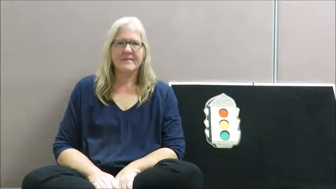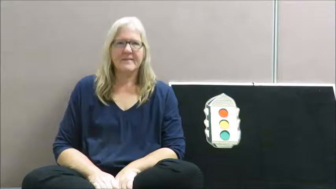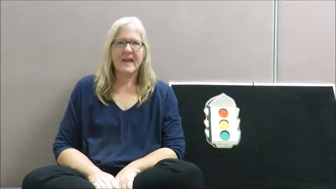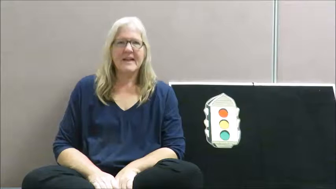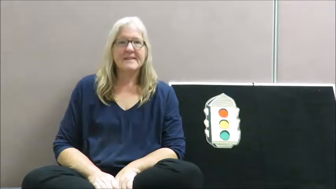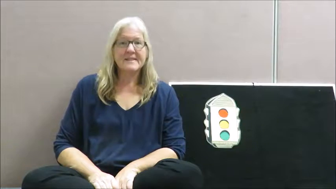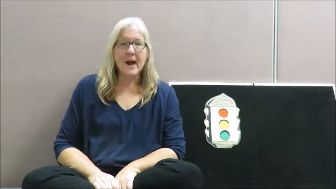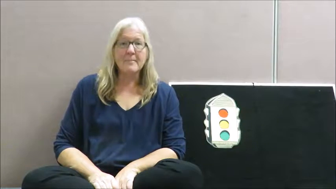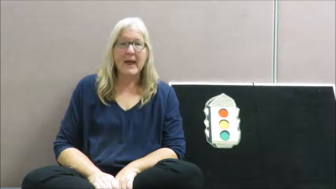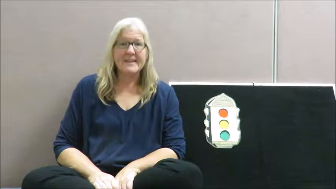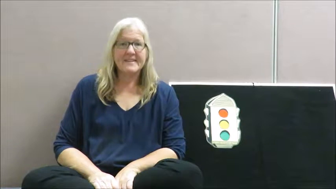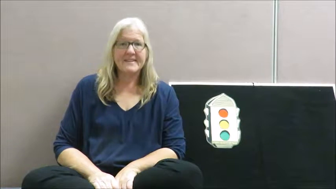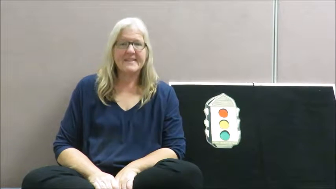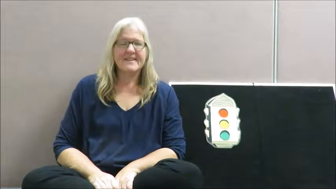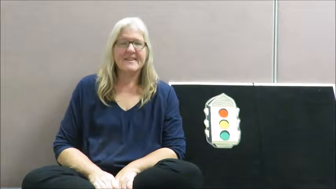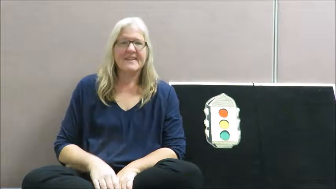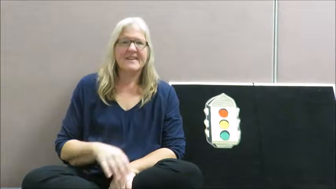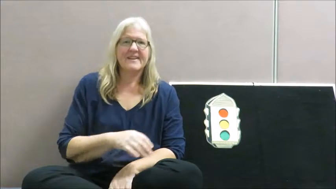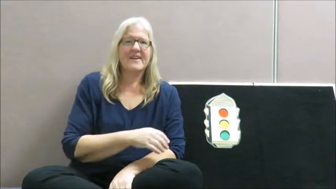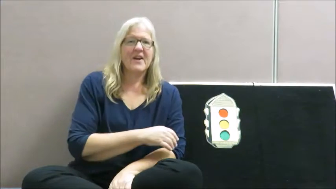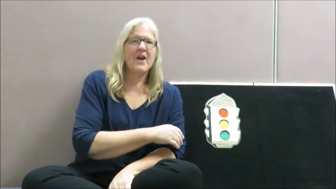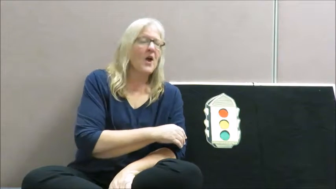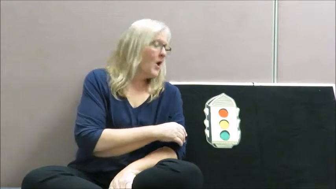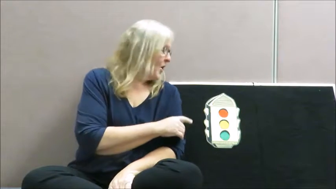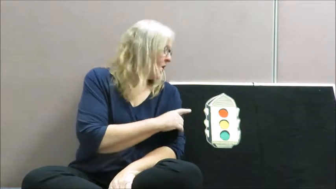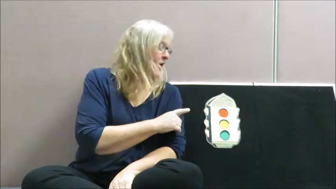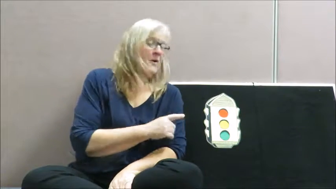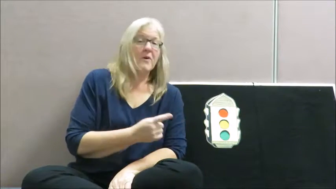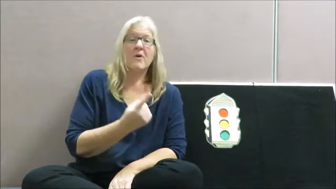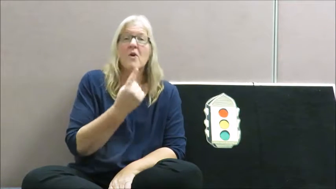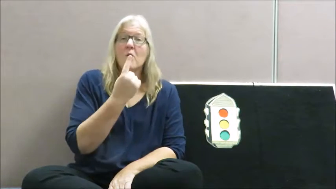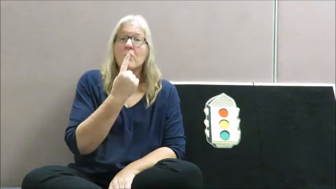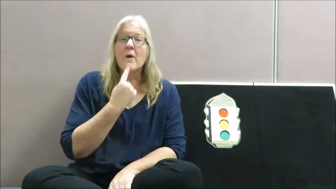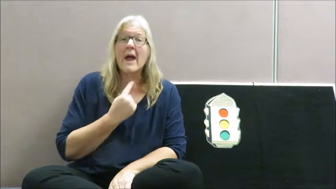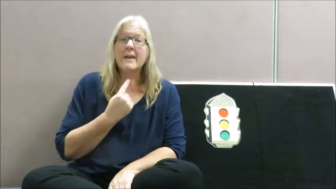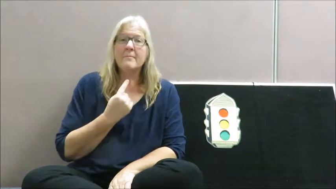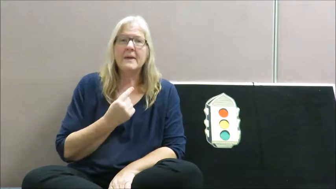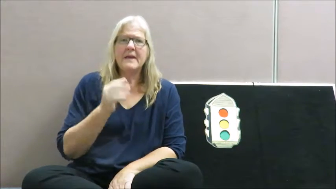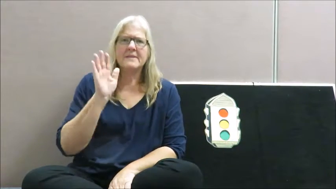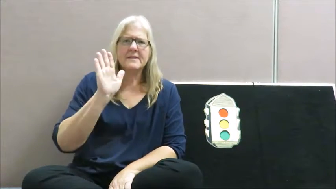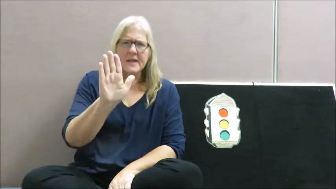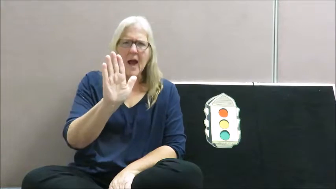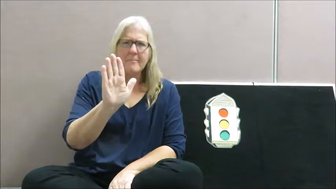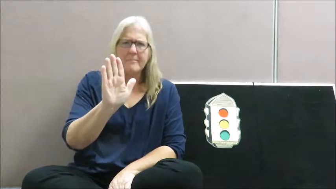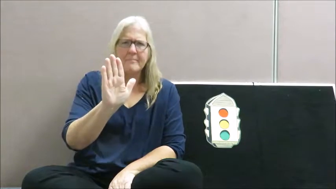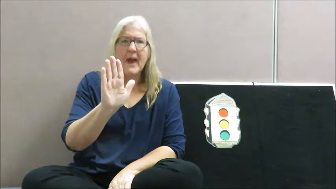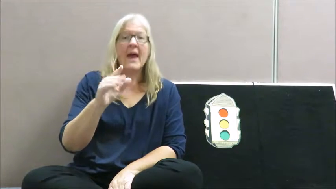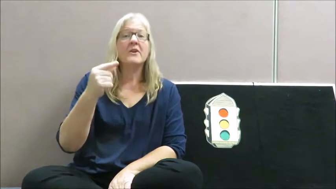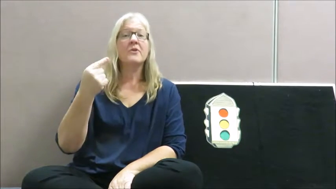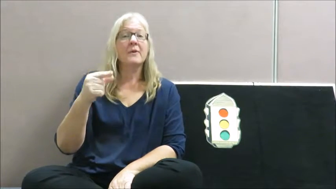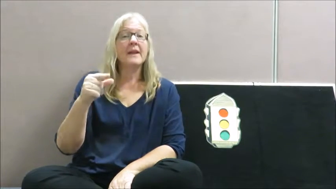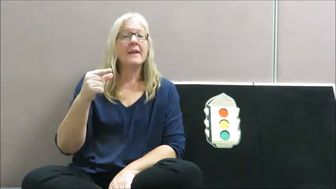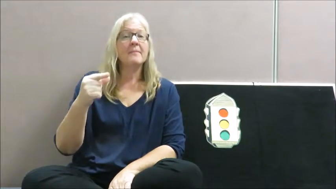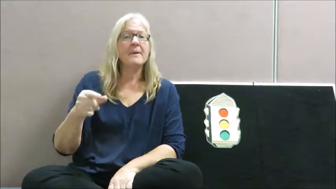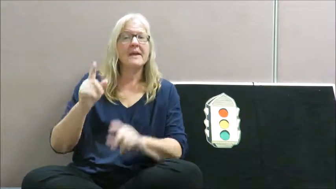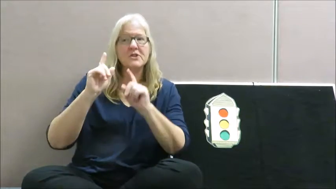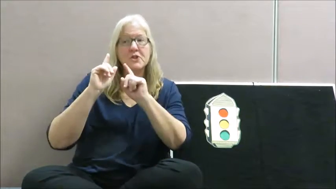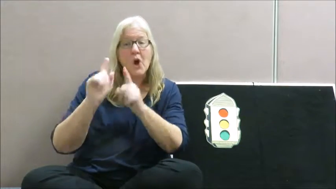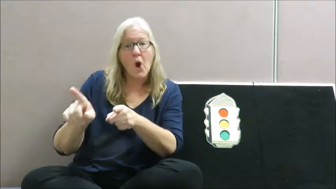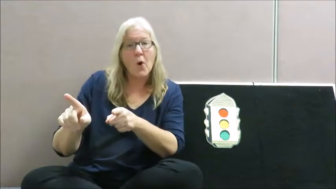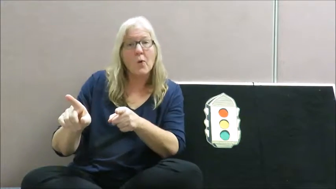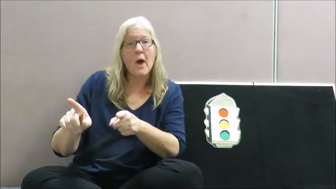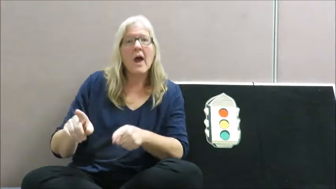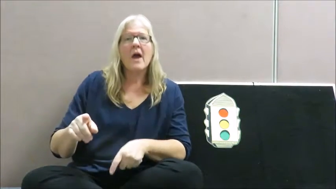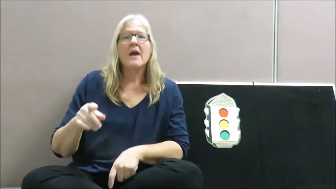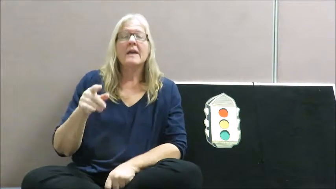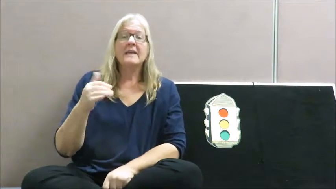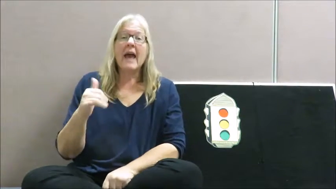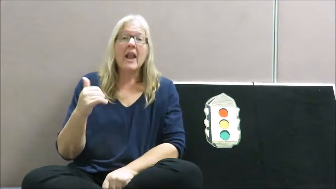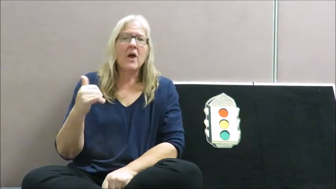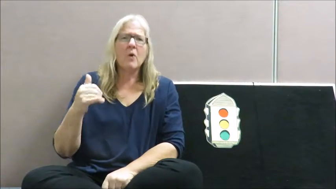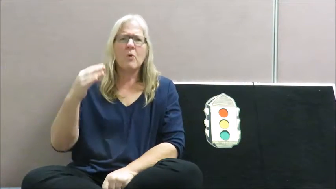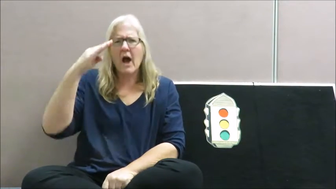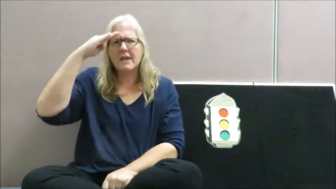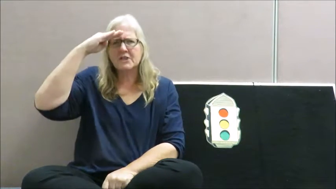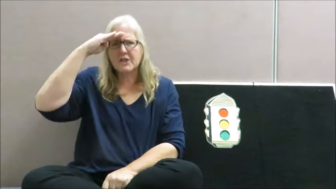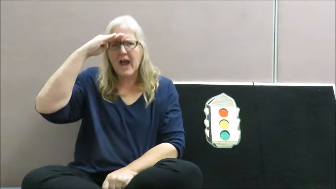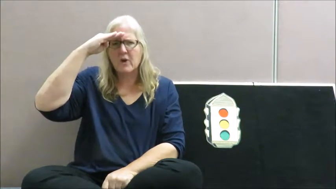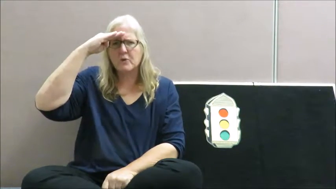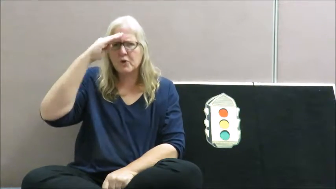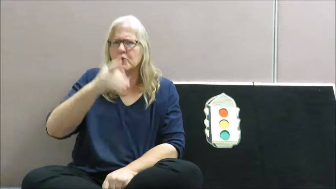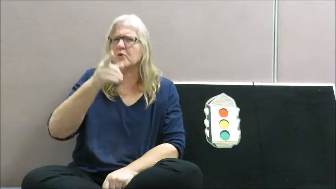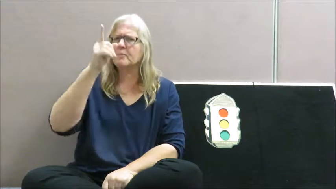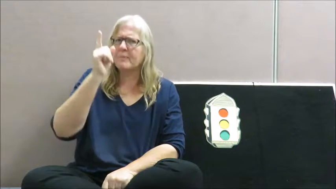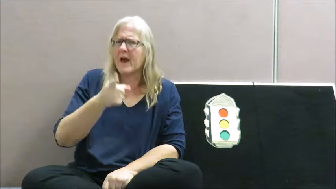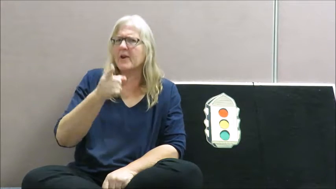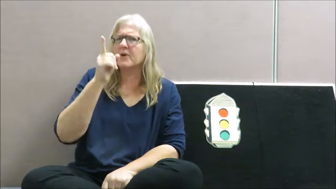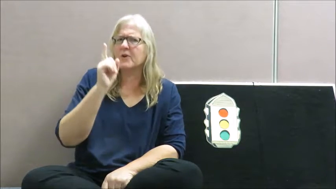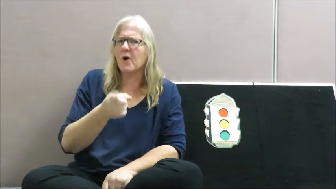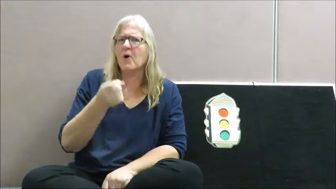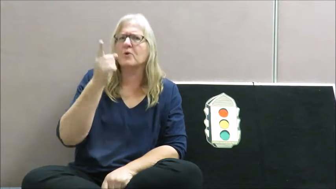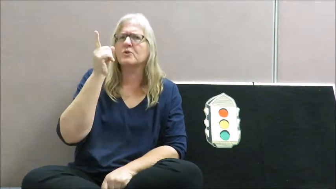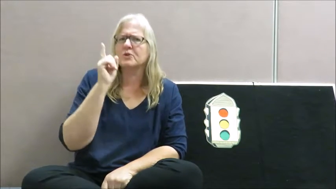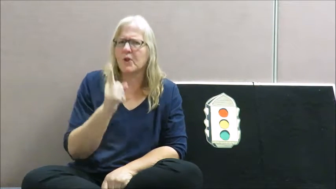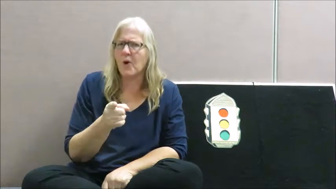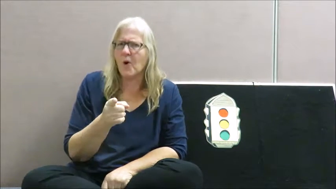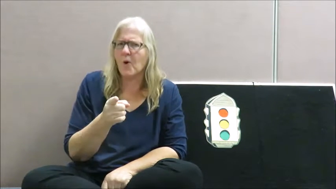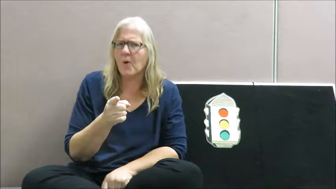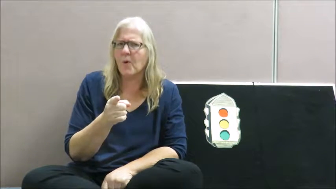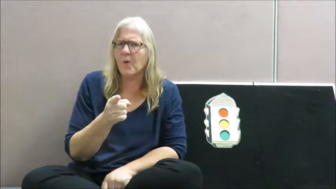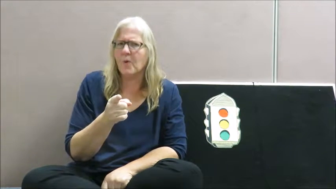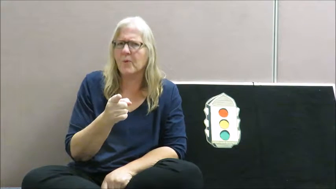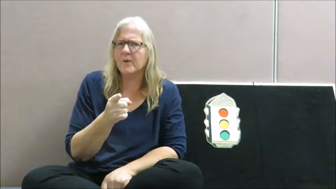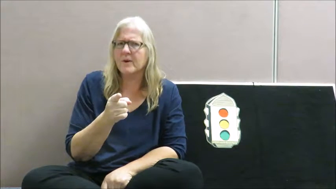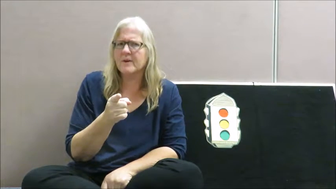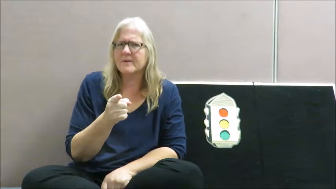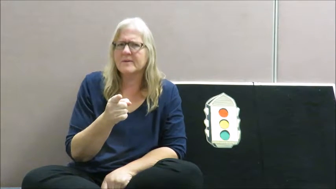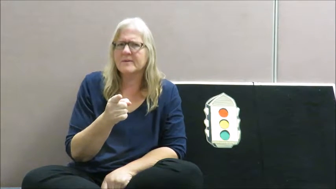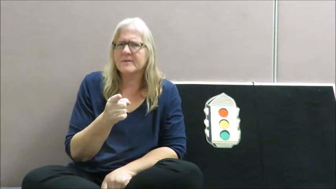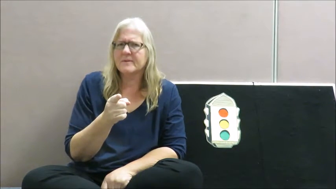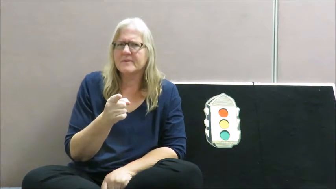Stoplight